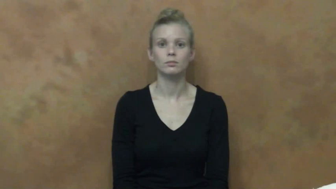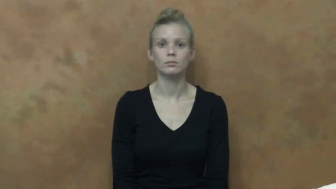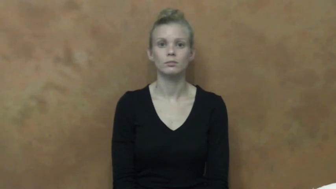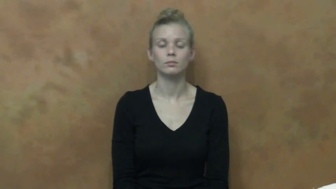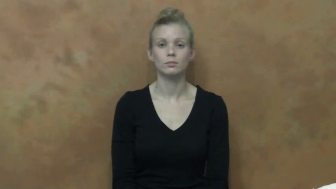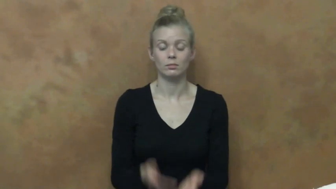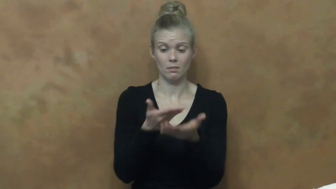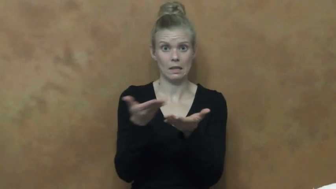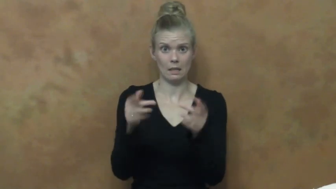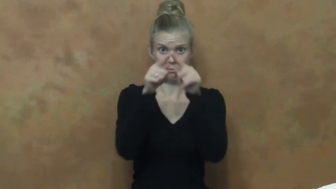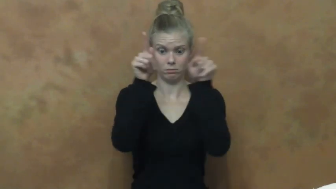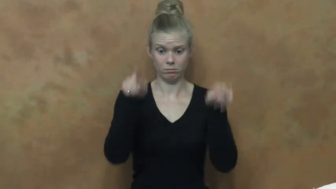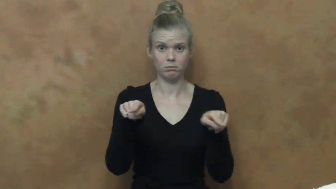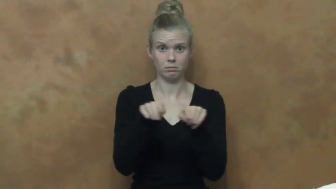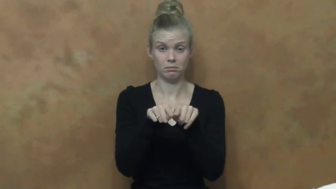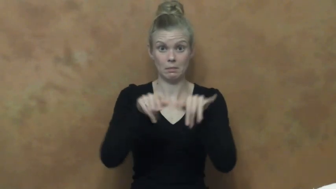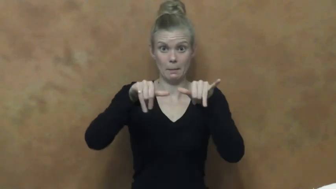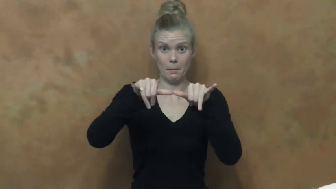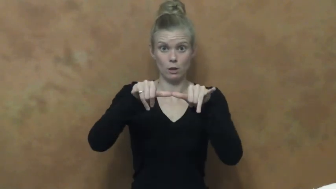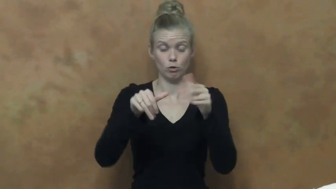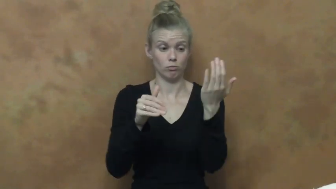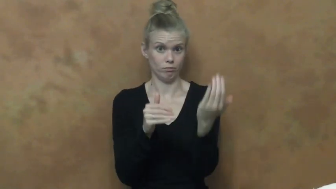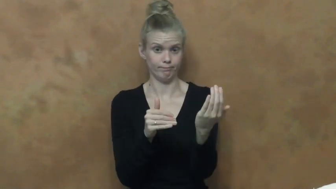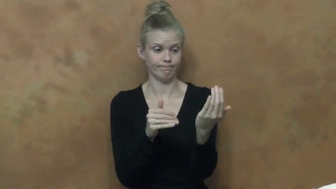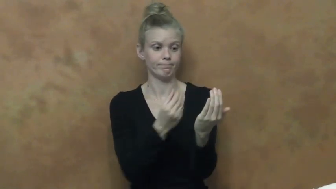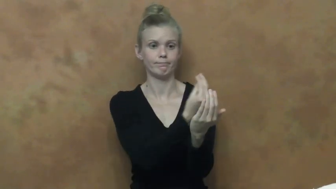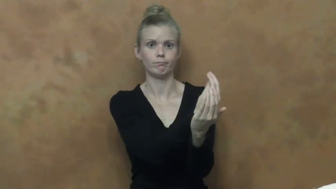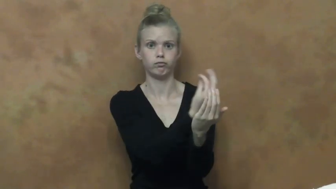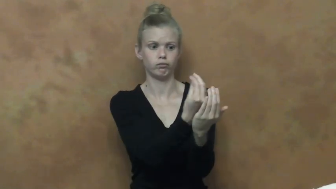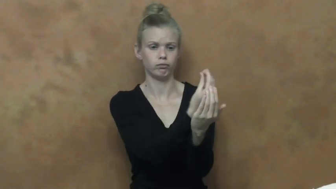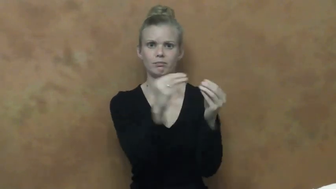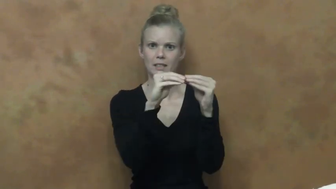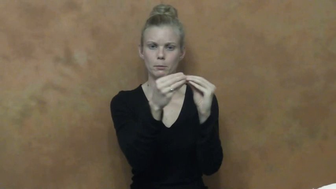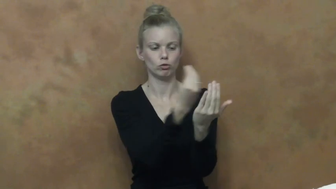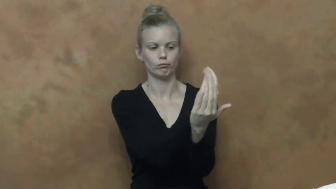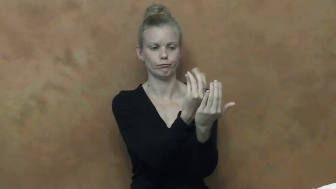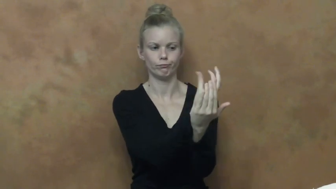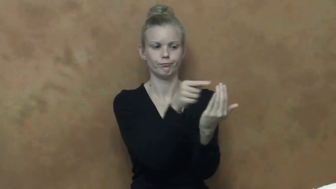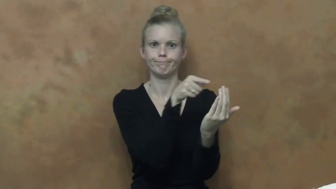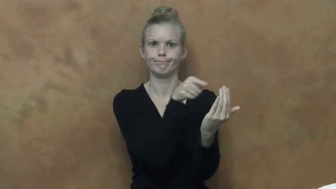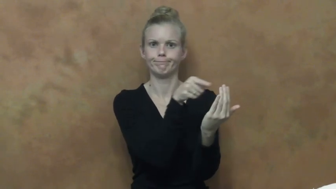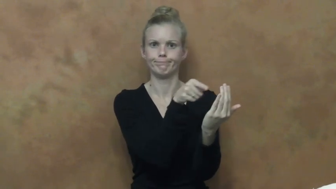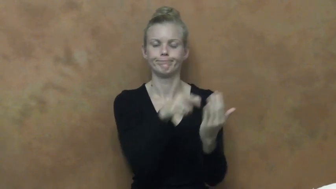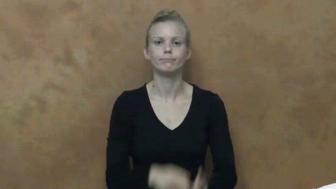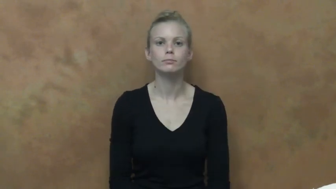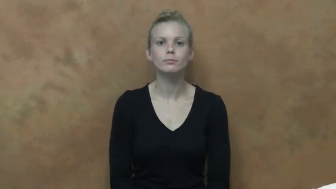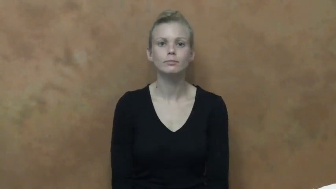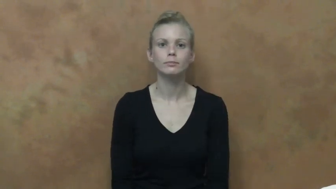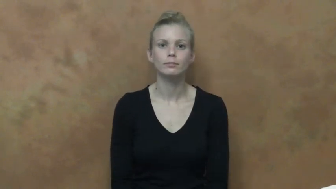digital meter